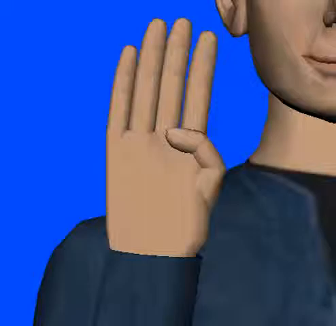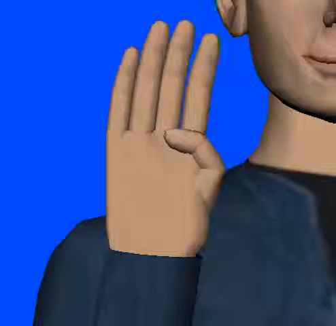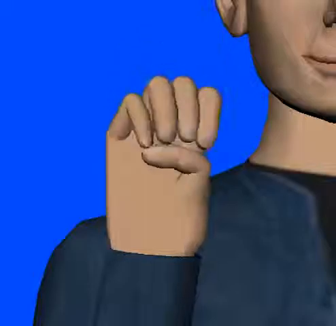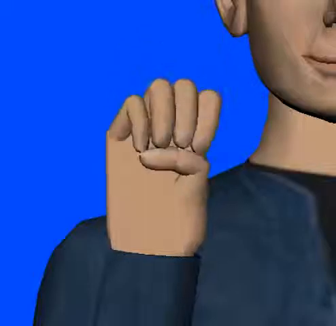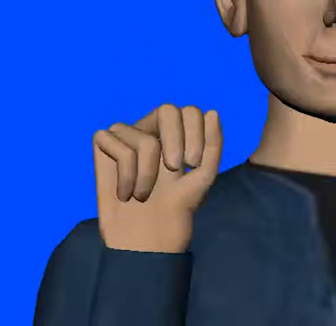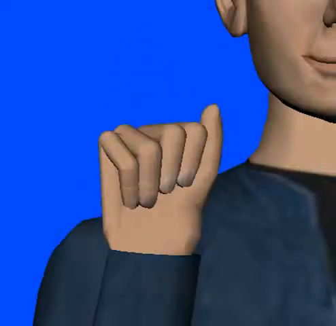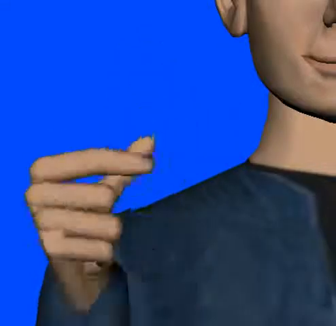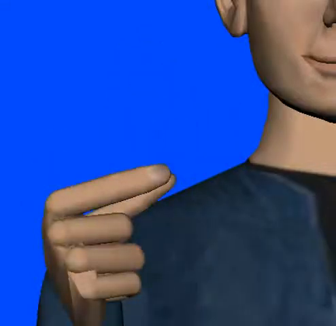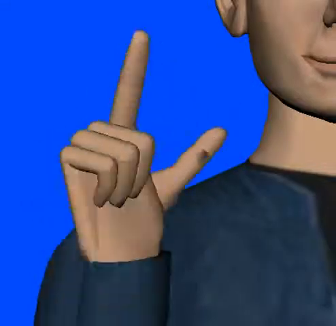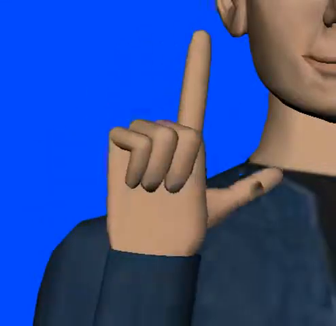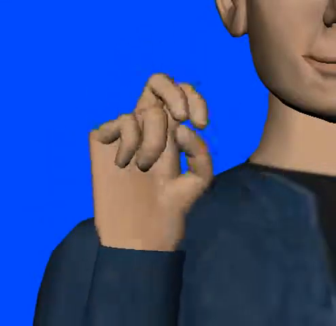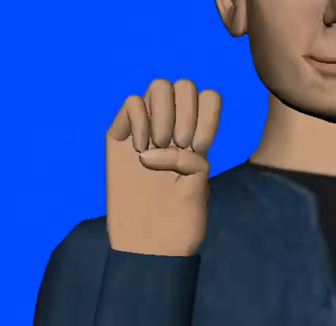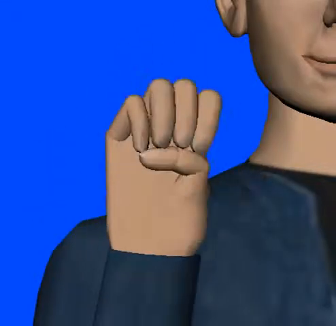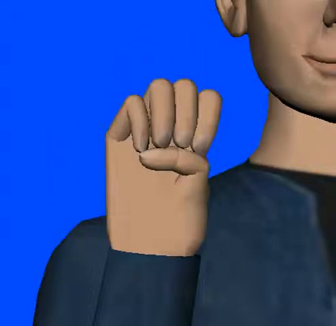beagle